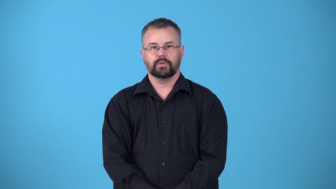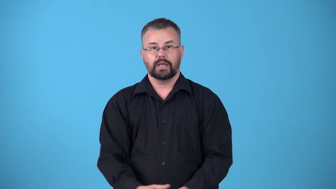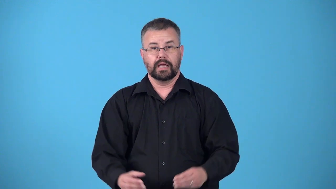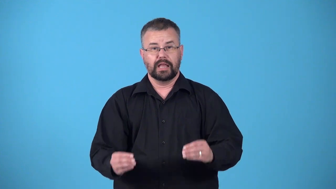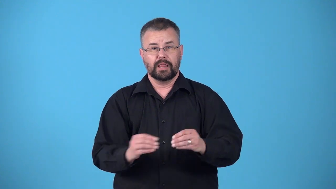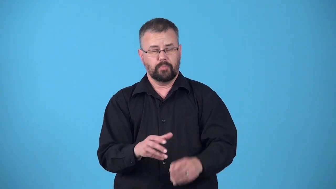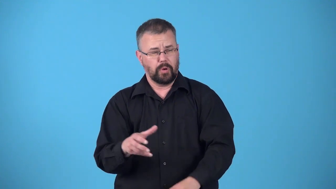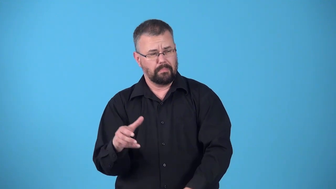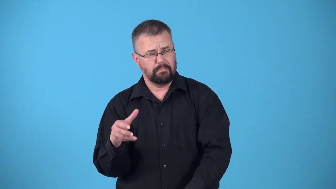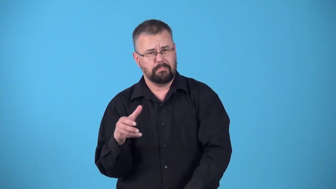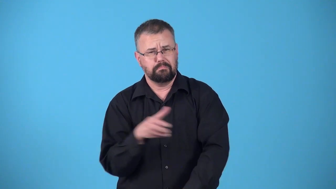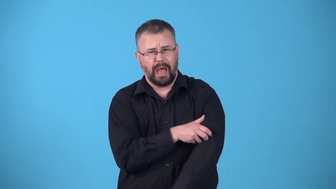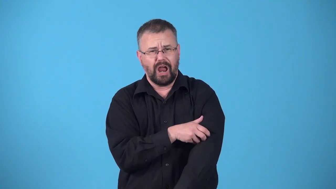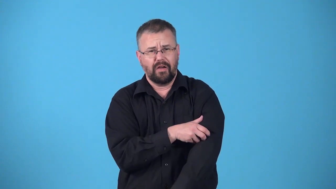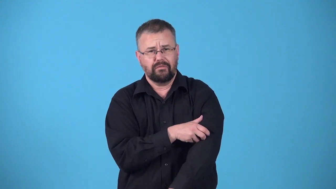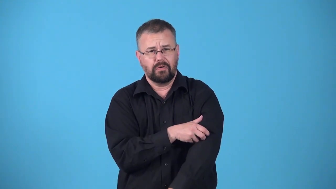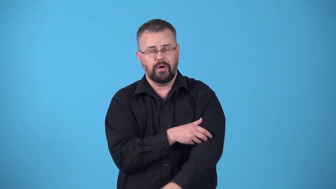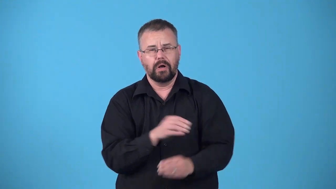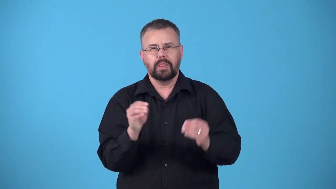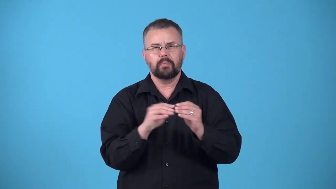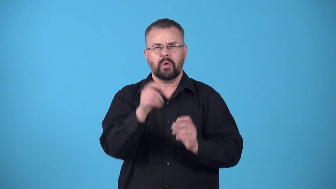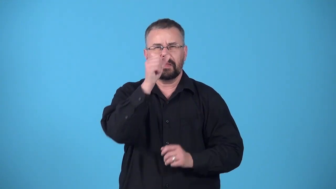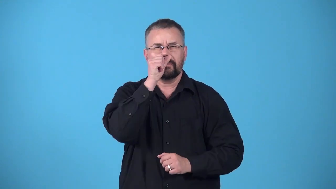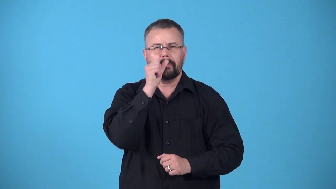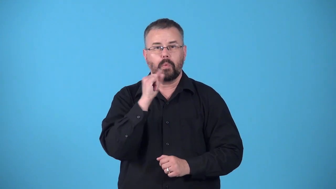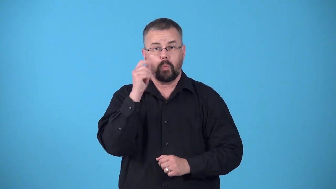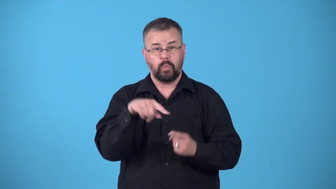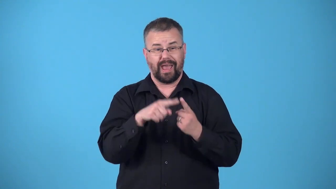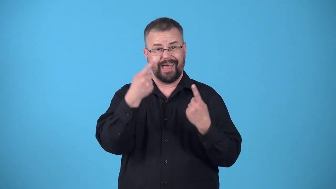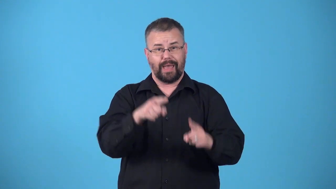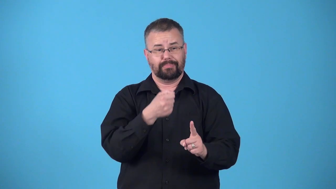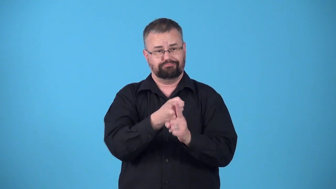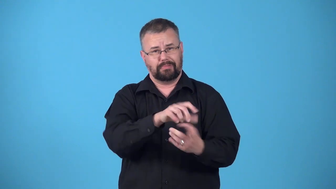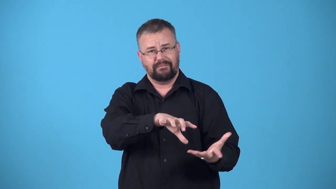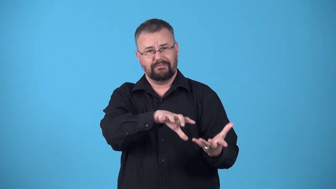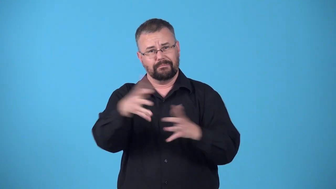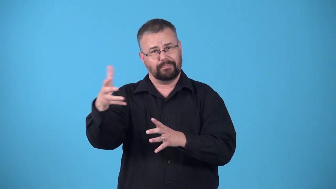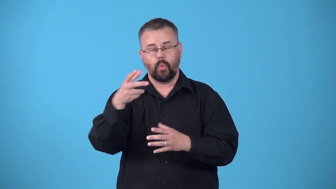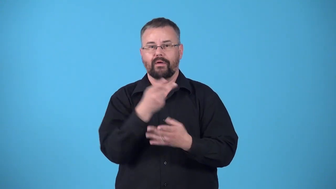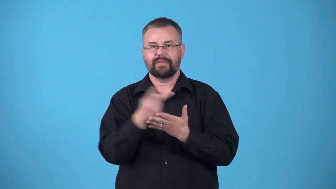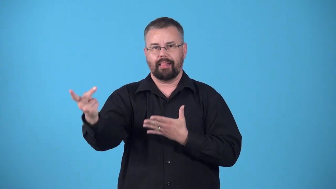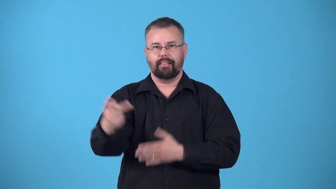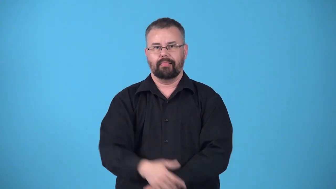the bigger they are, the harder they fall